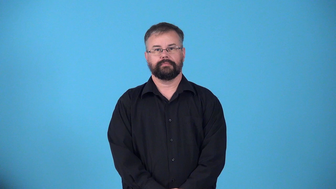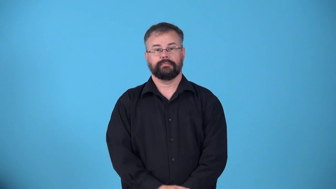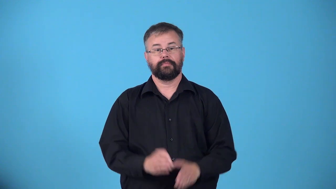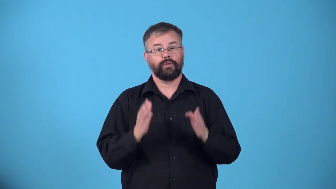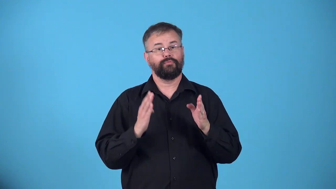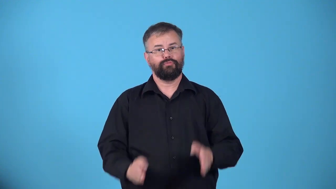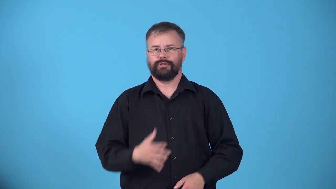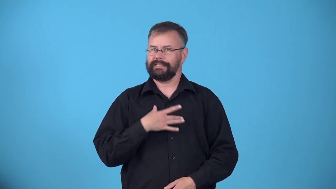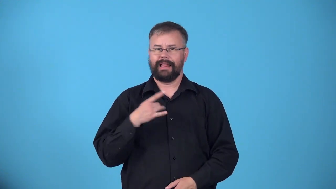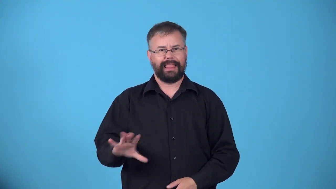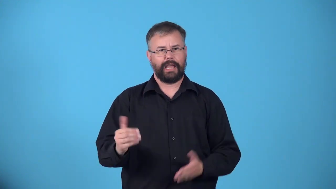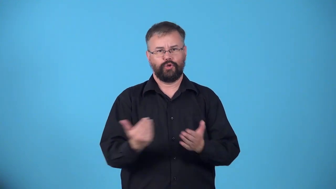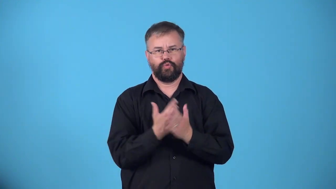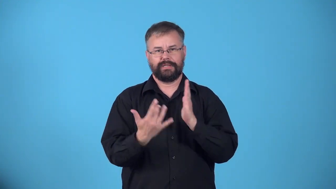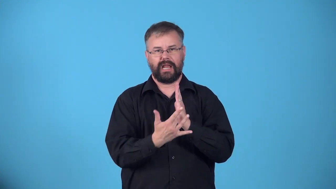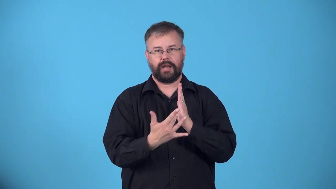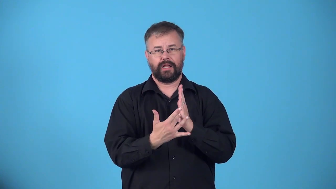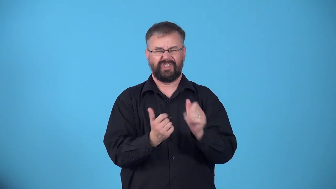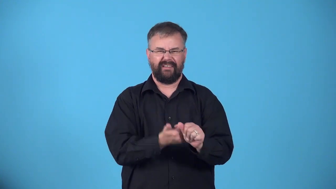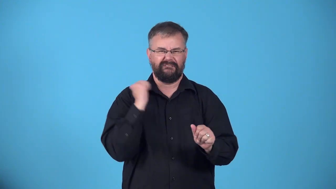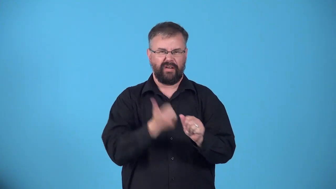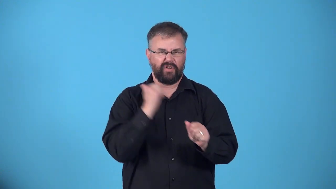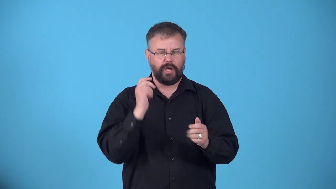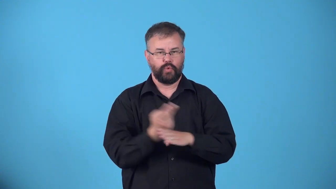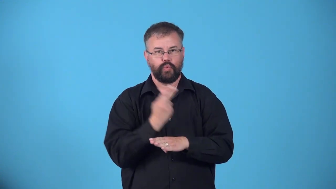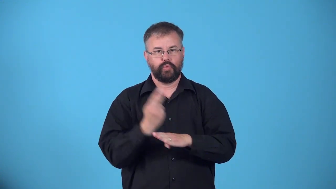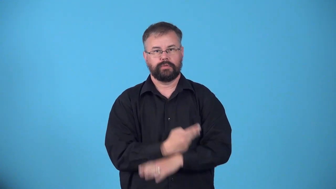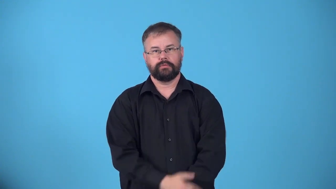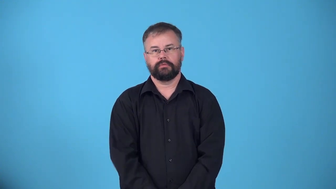luddite